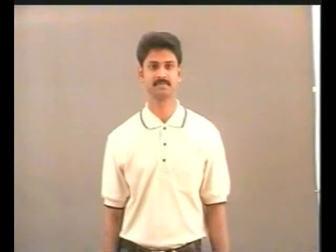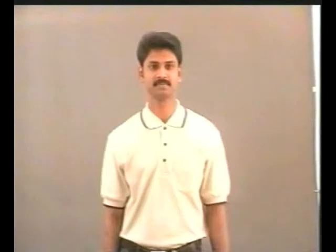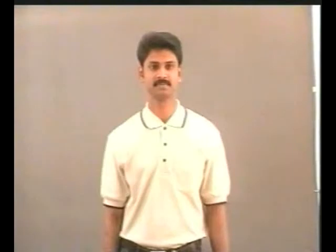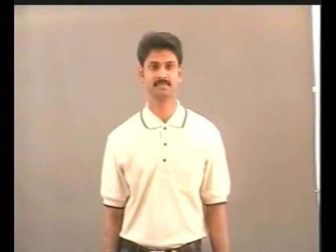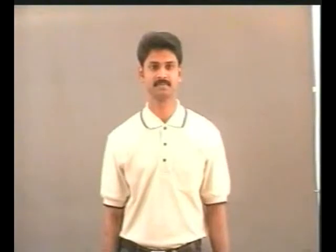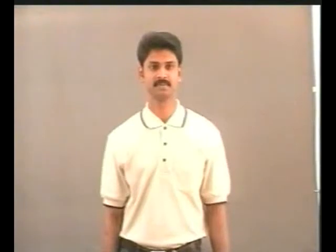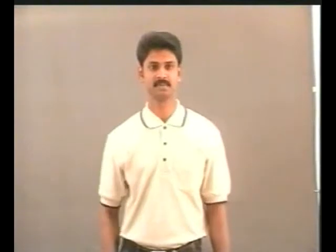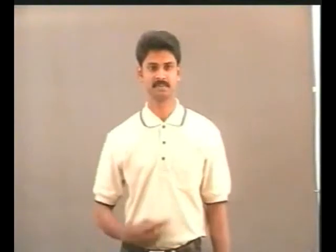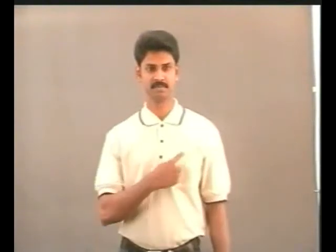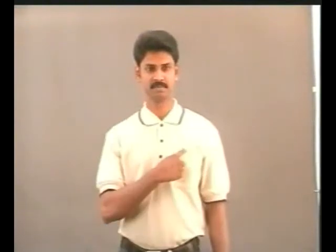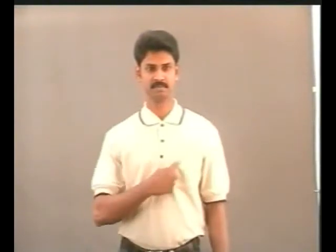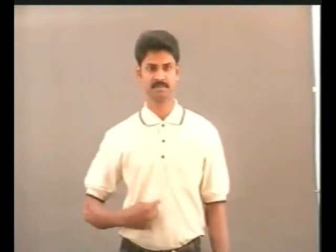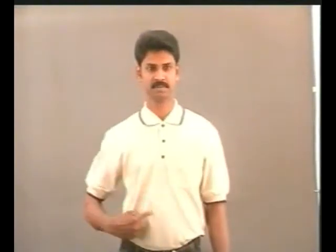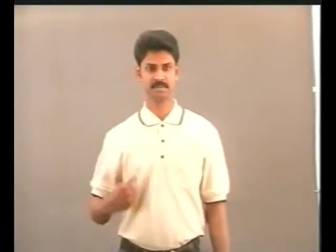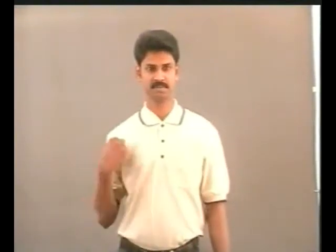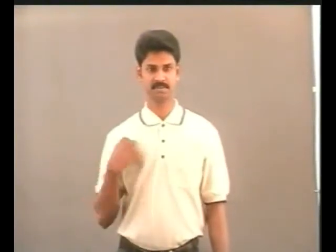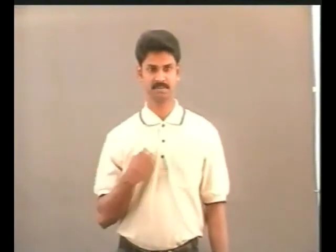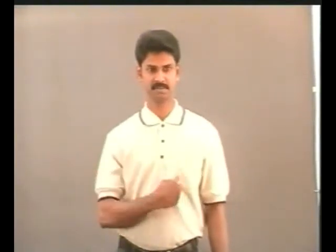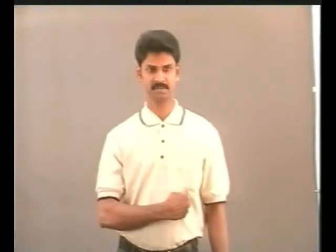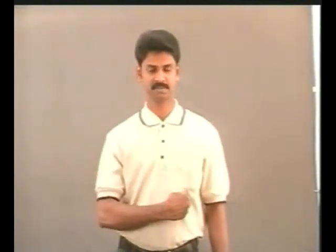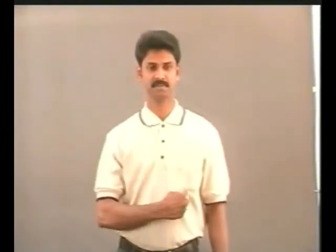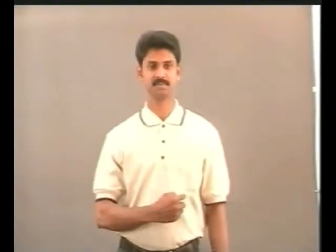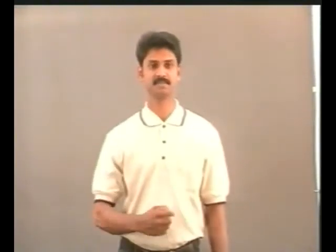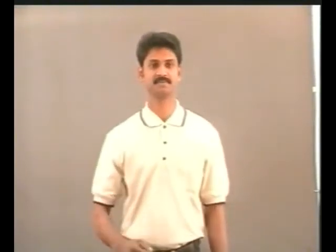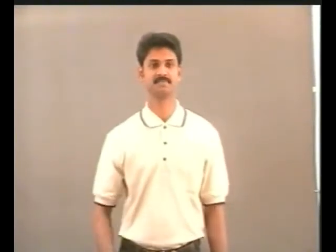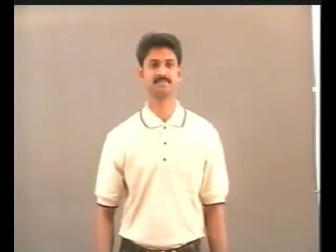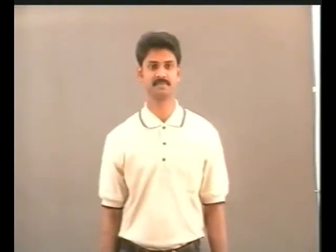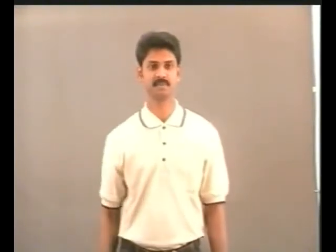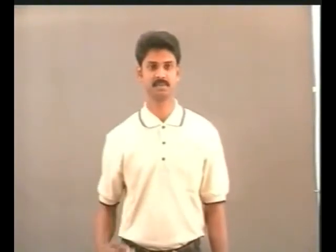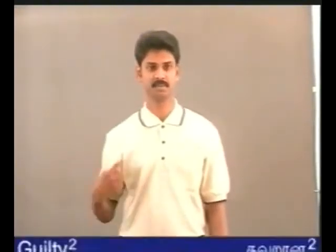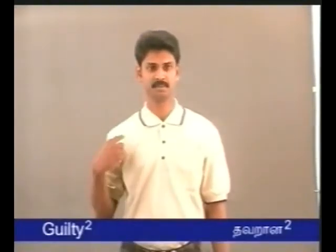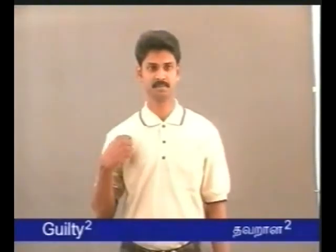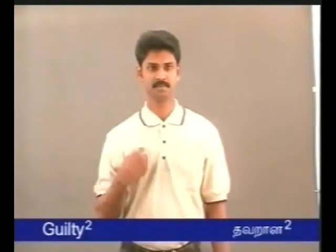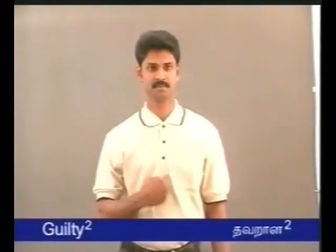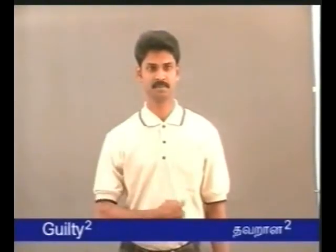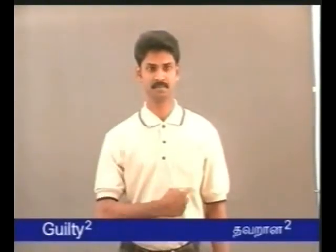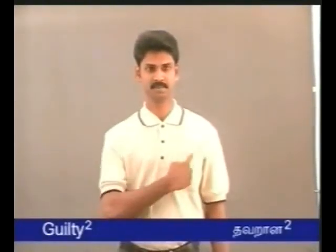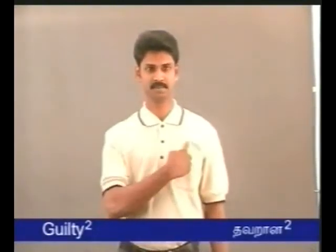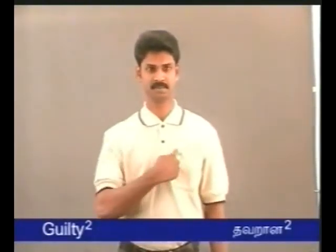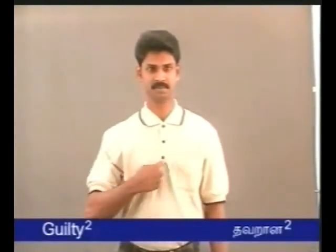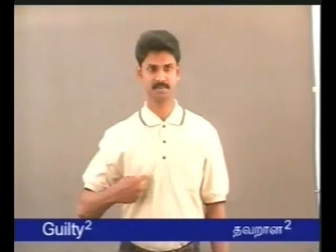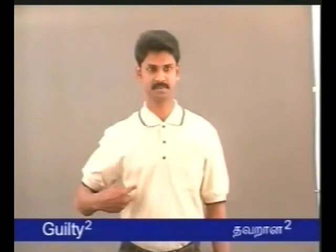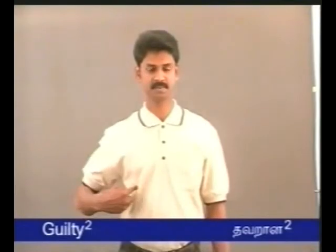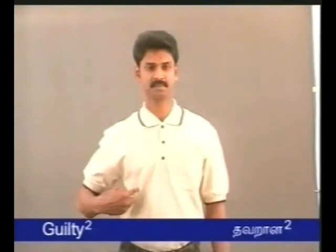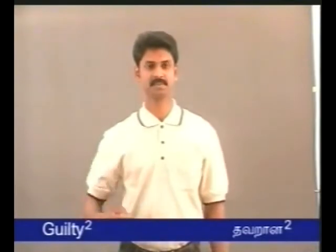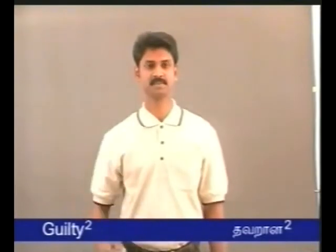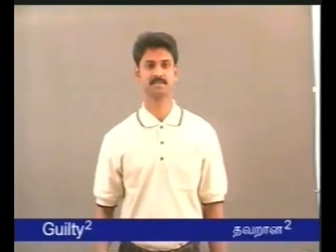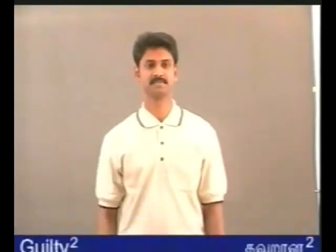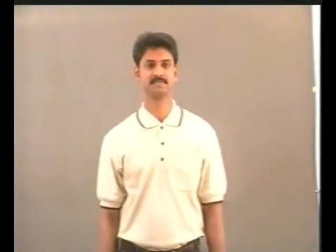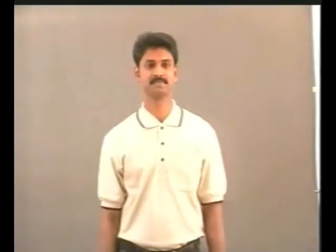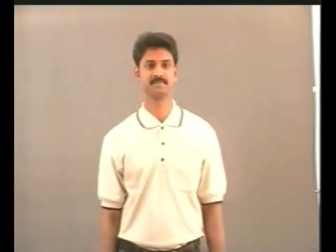guilty